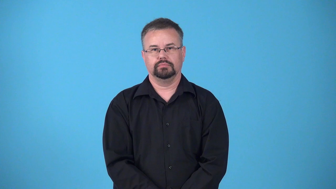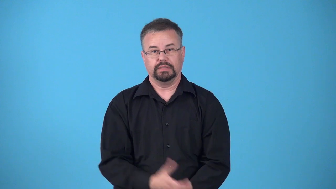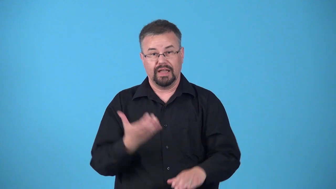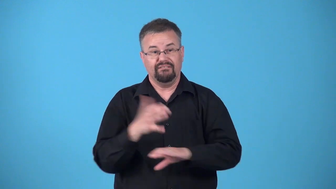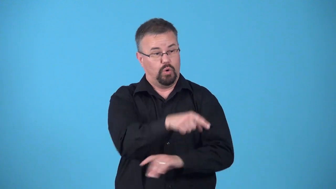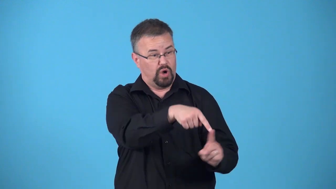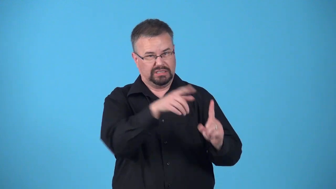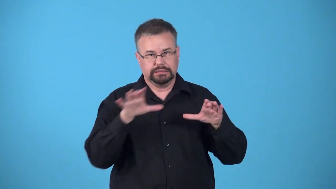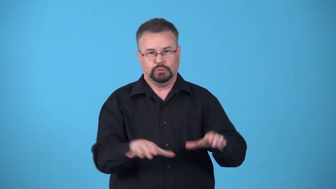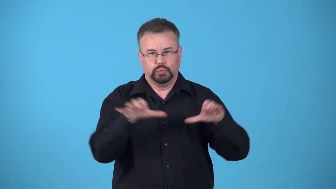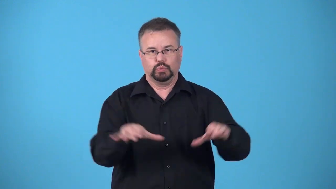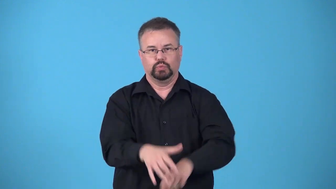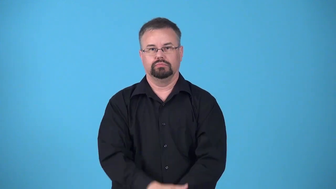keep someone on their toes